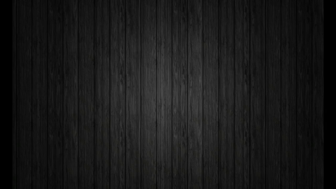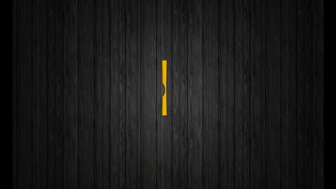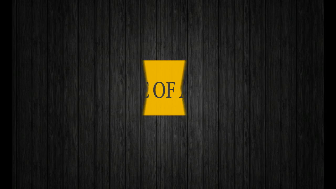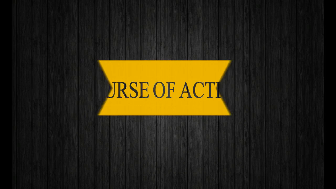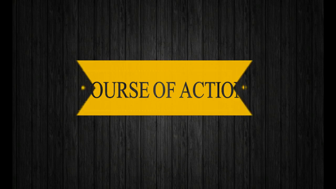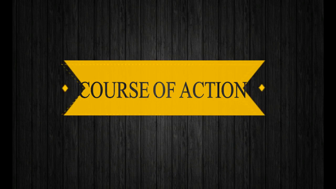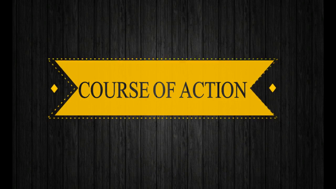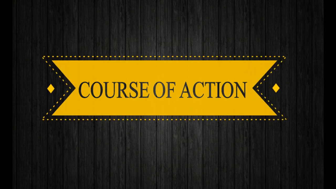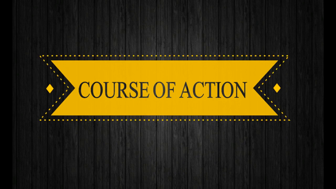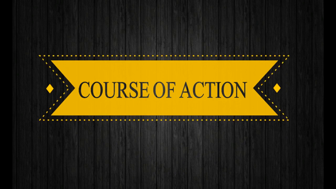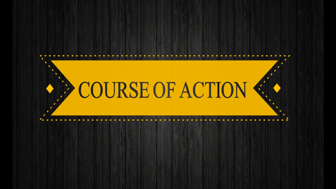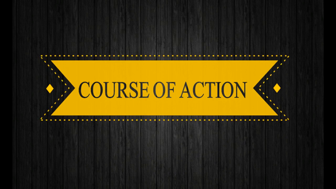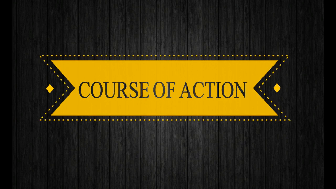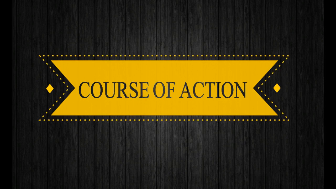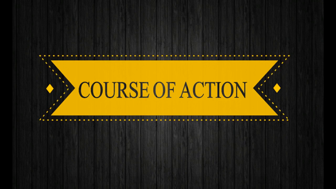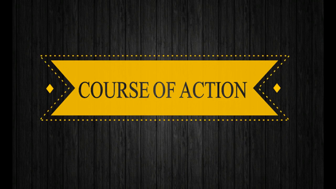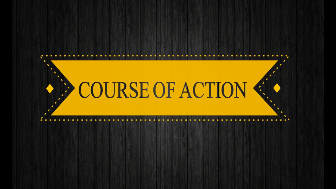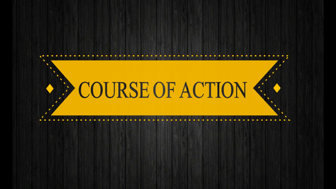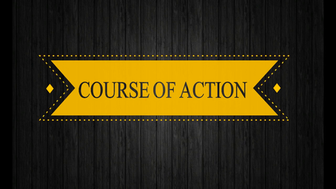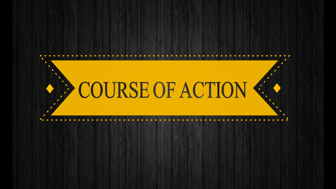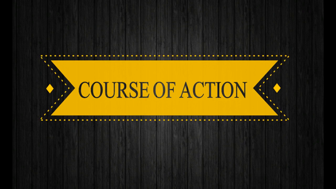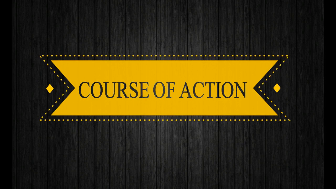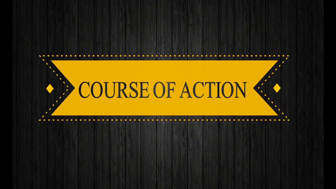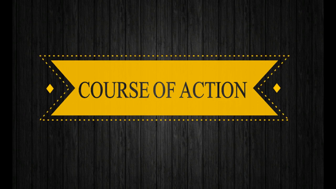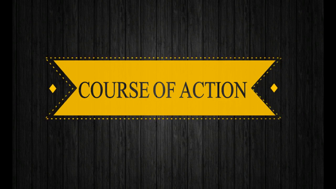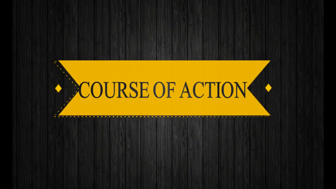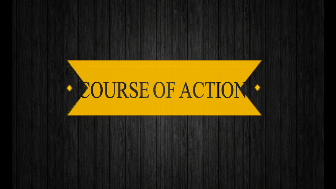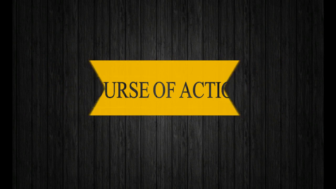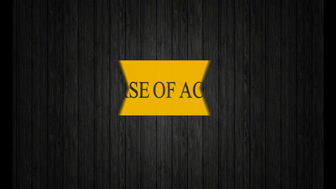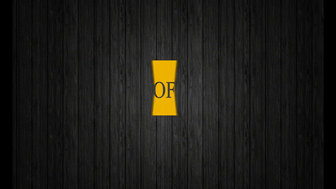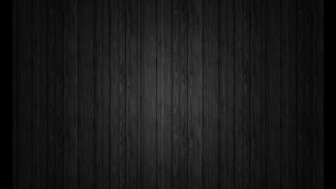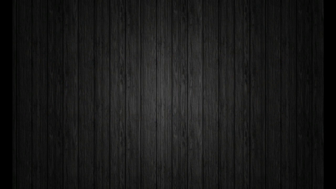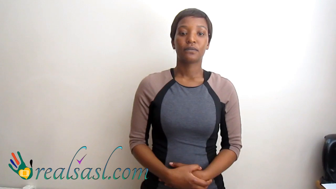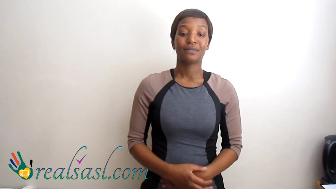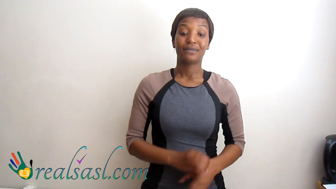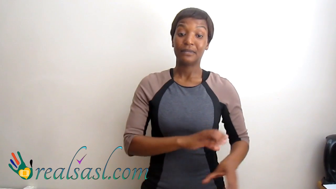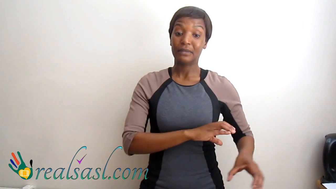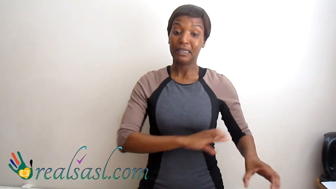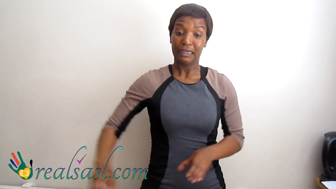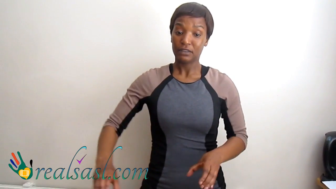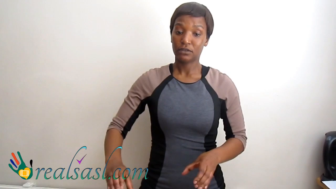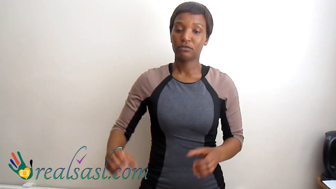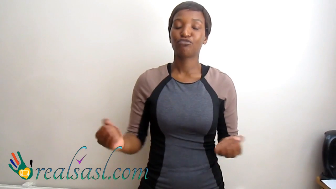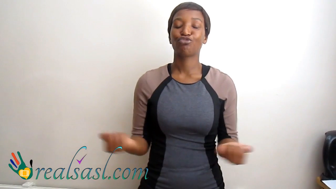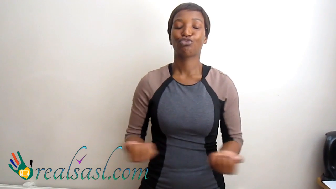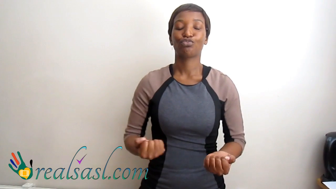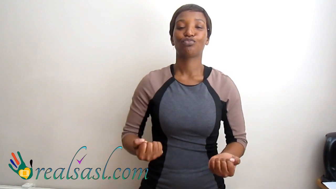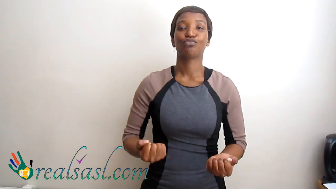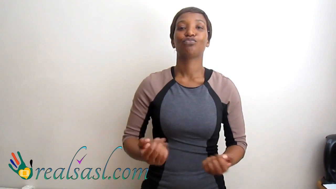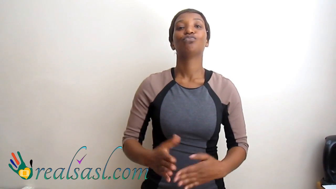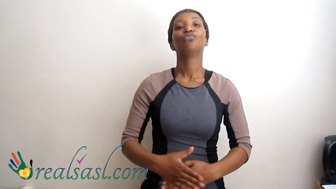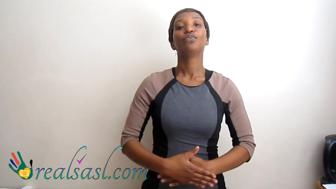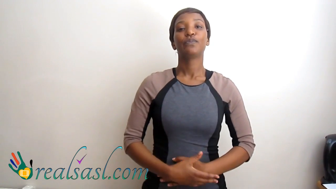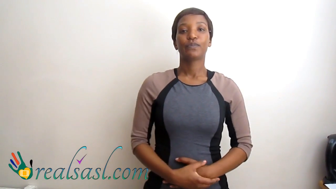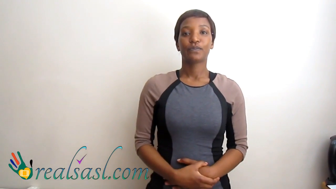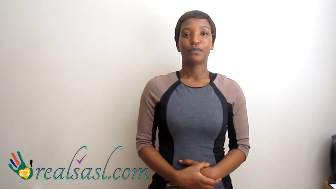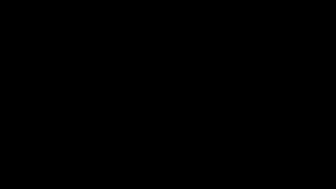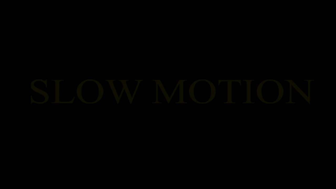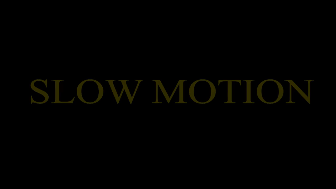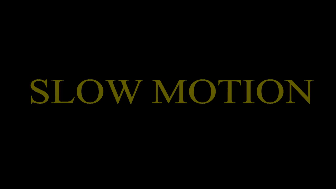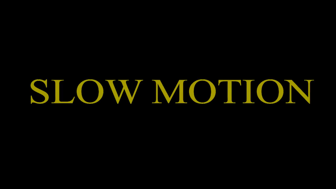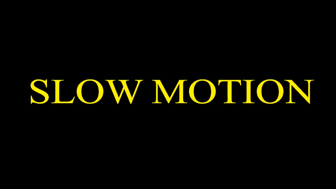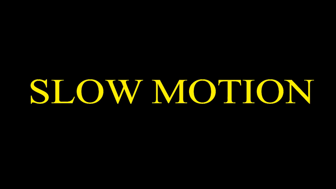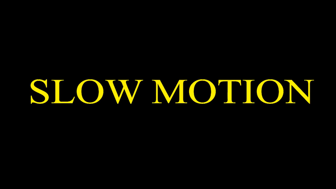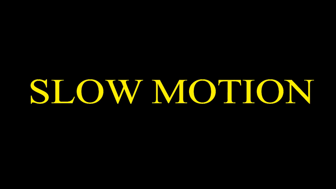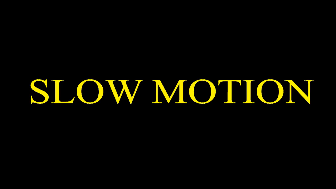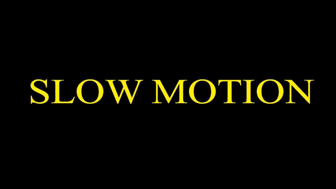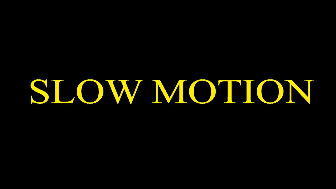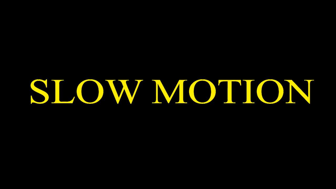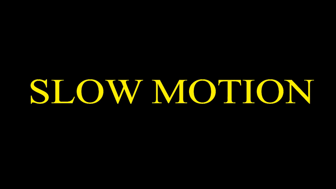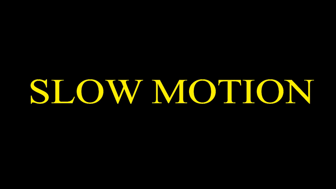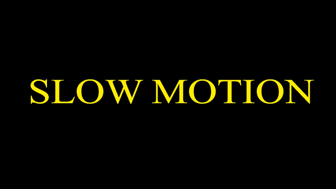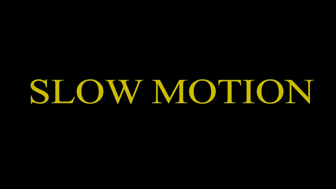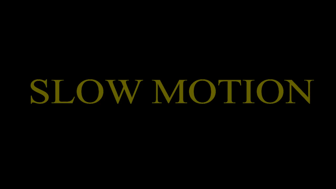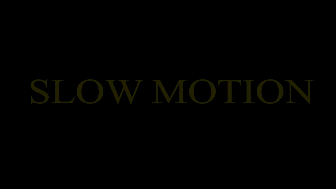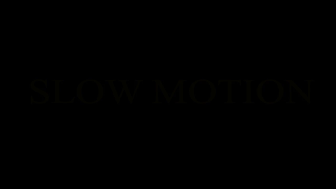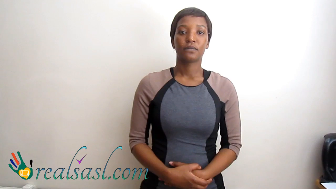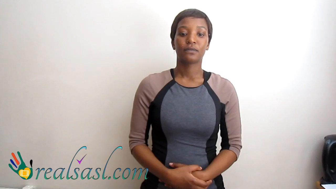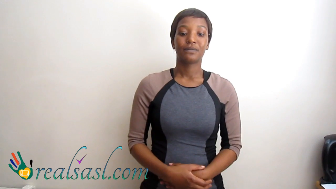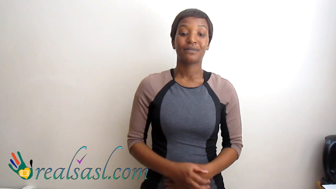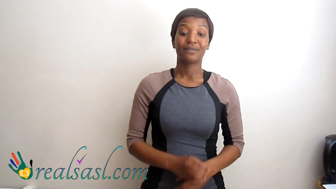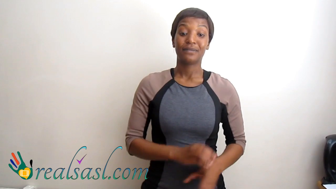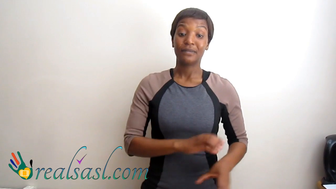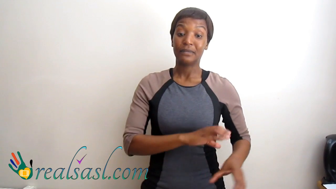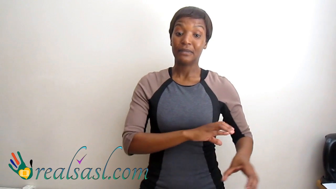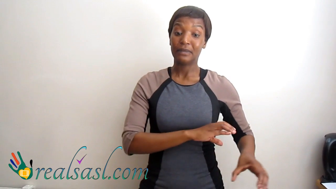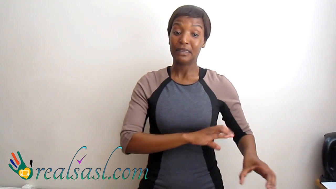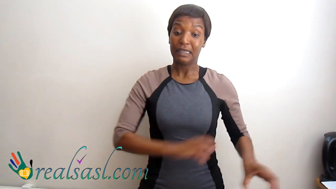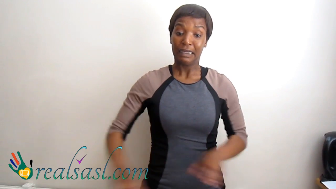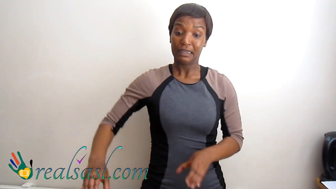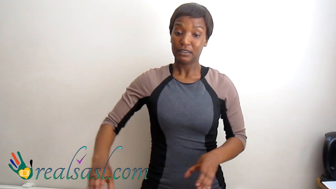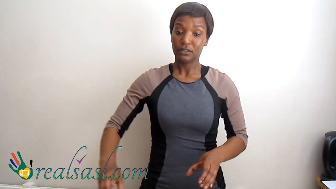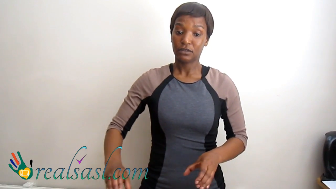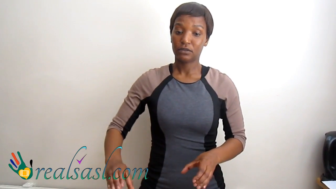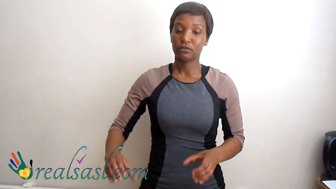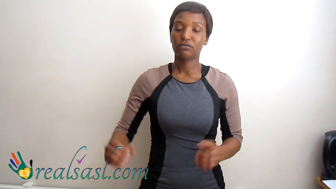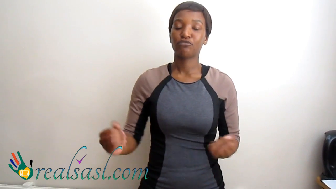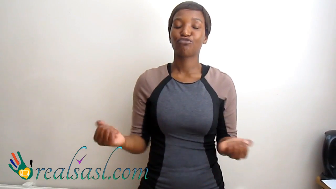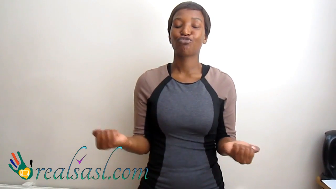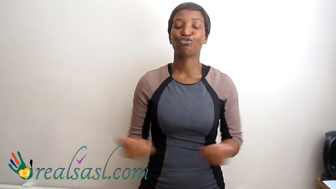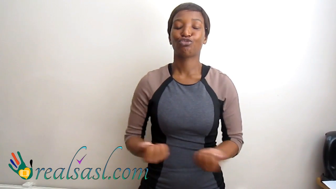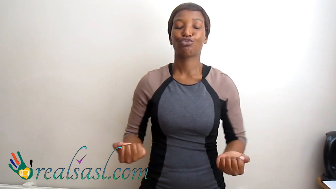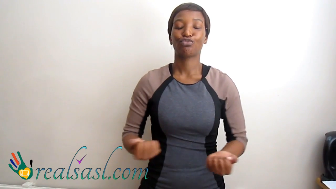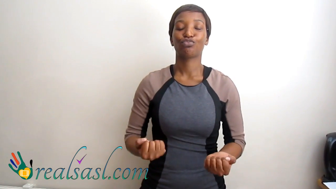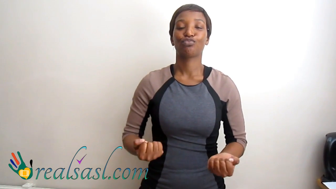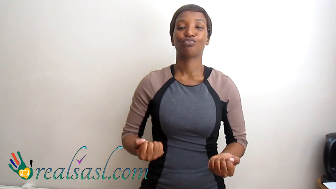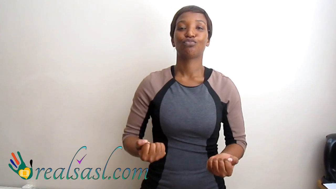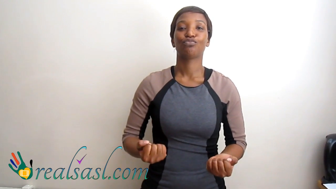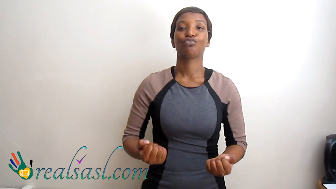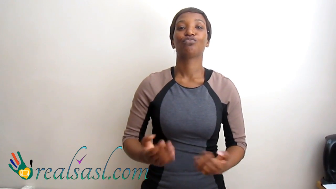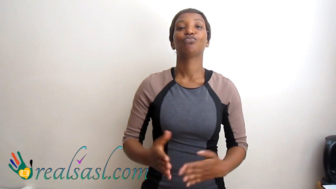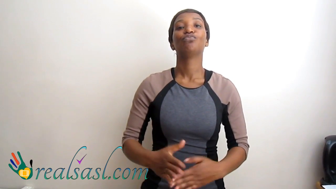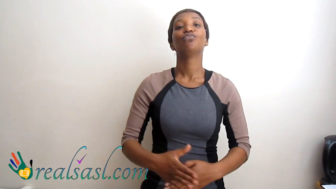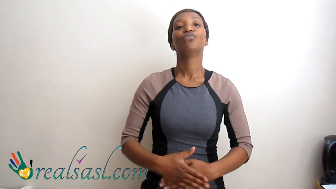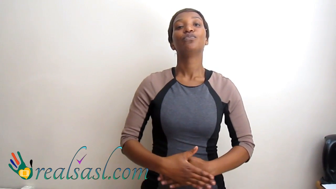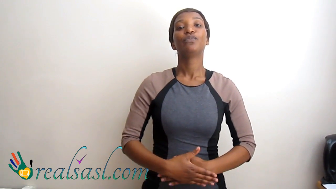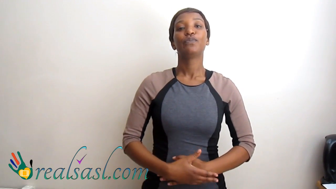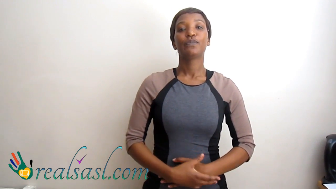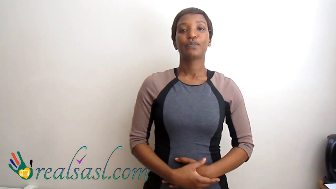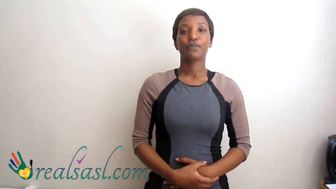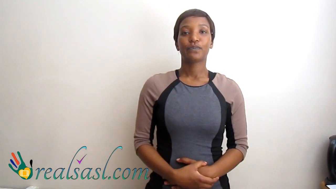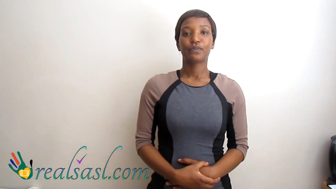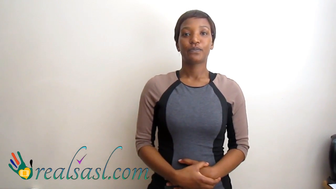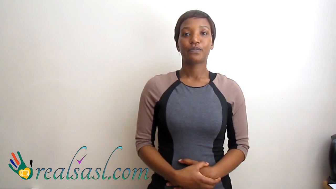COURSE OF ACTION